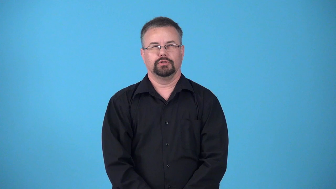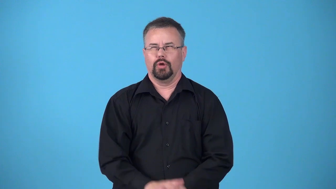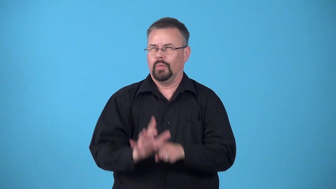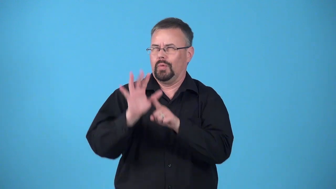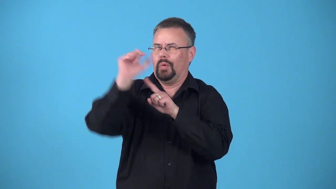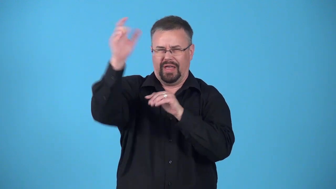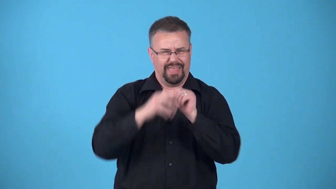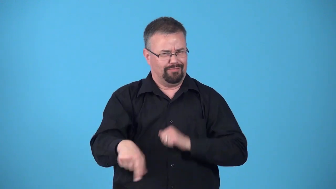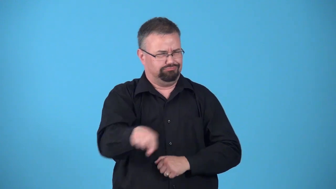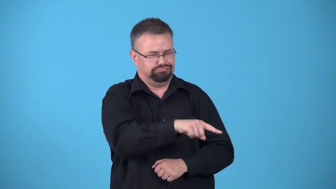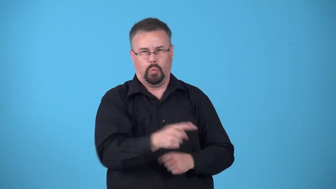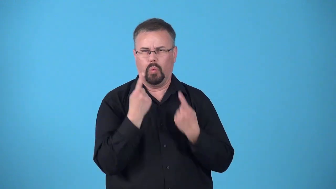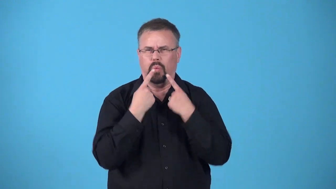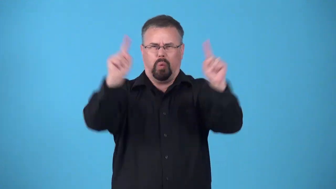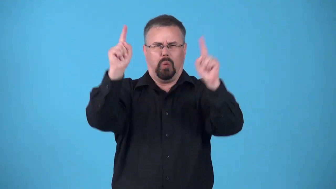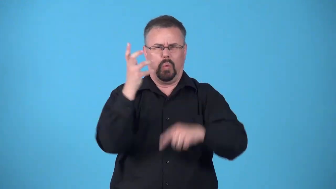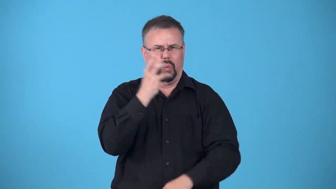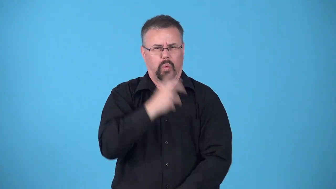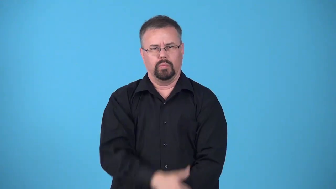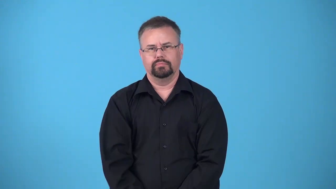light years ahead